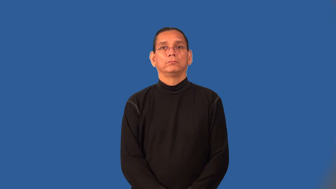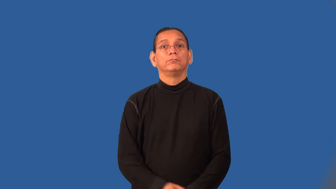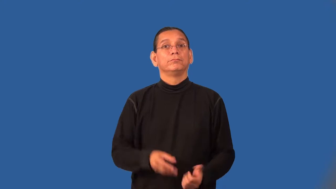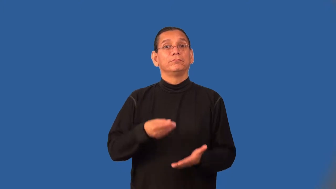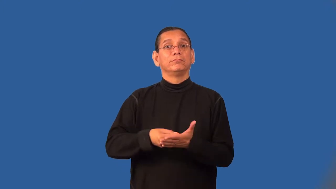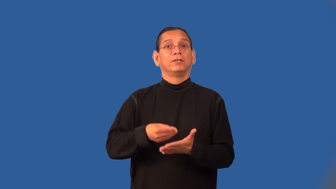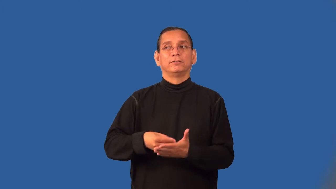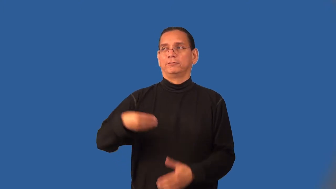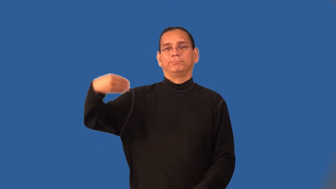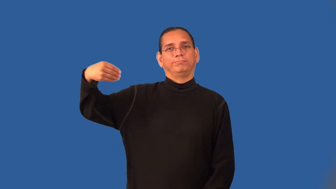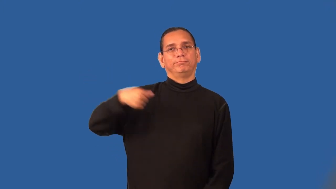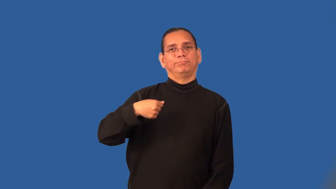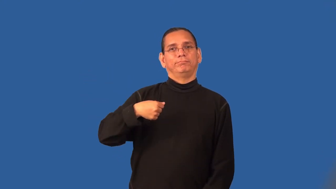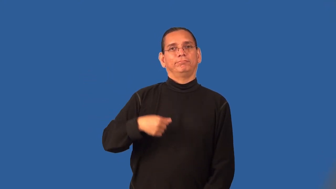stipend